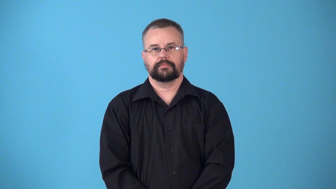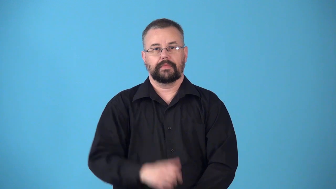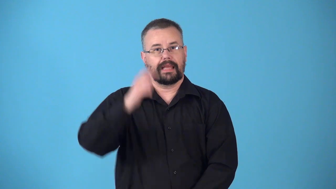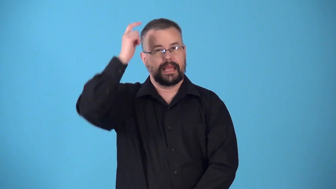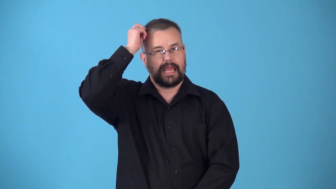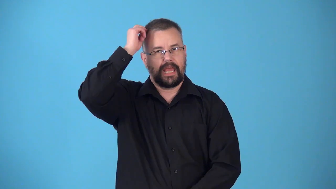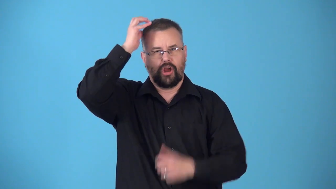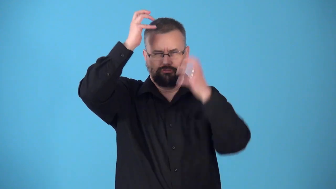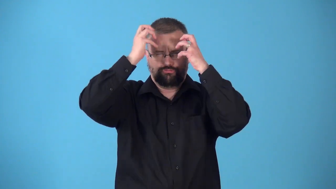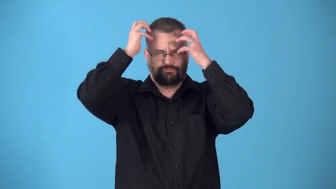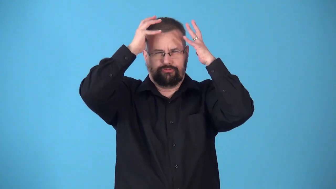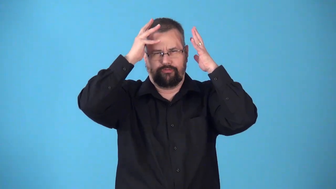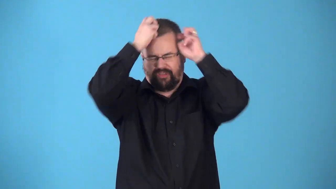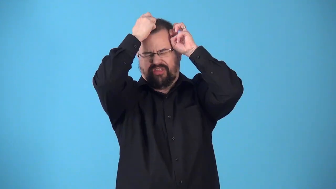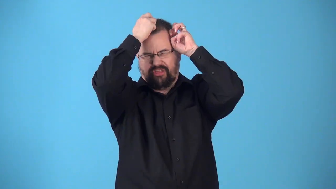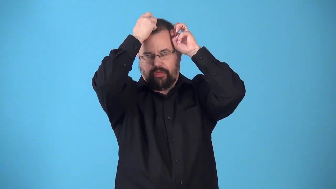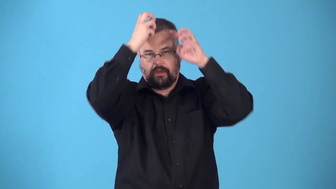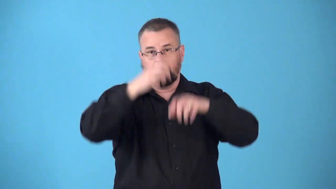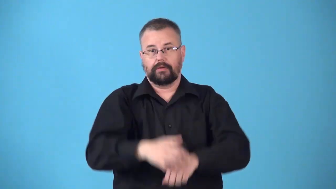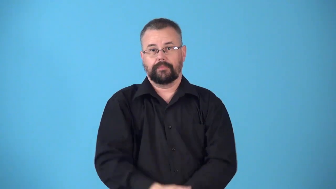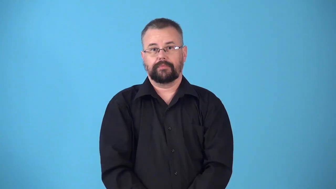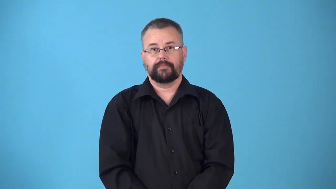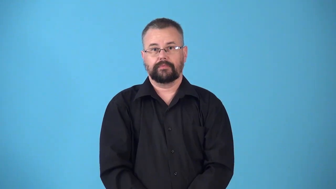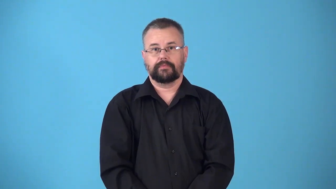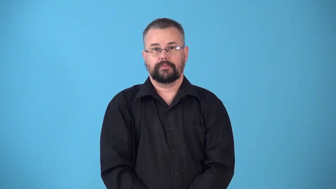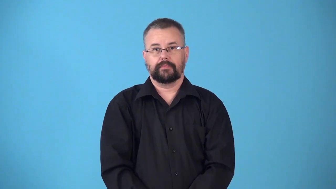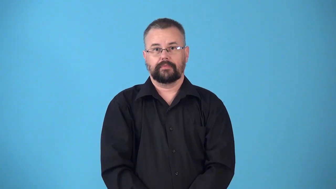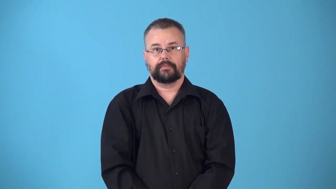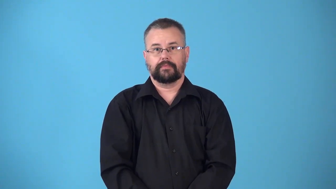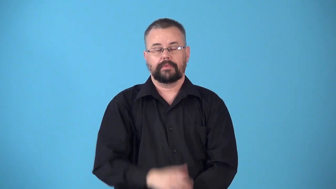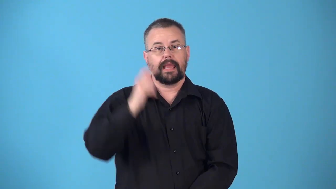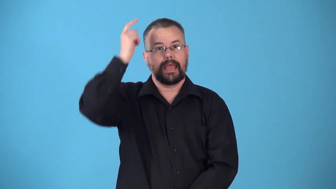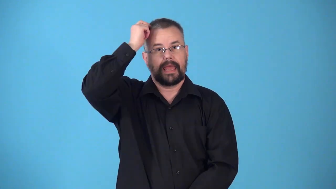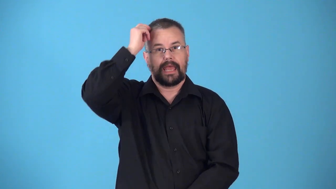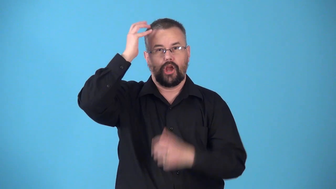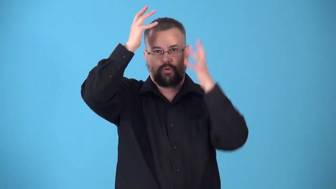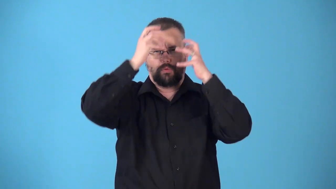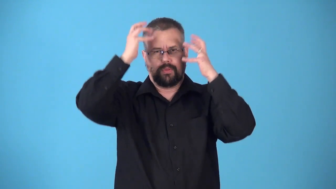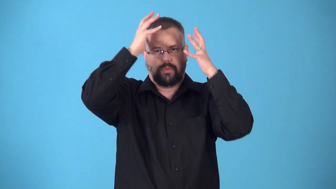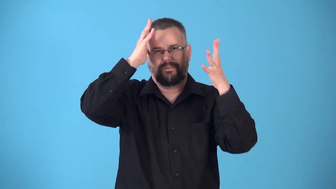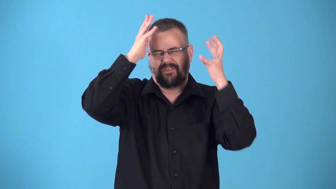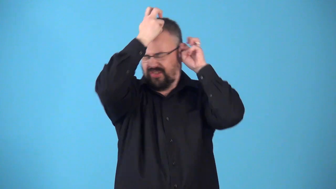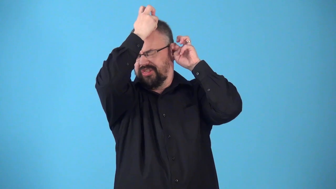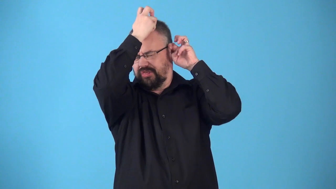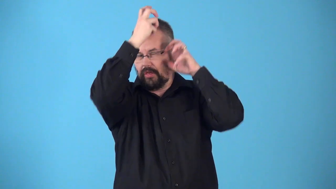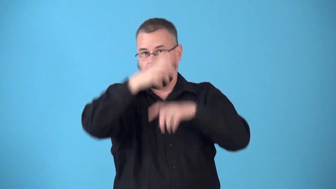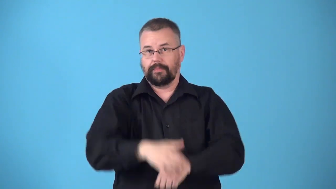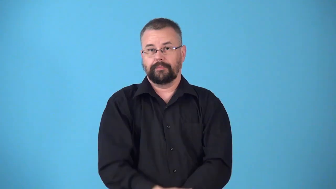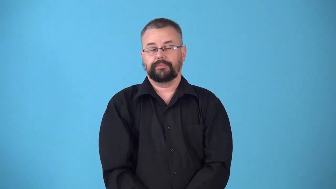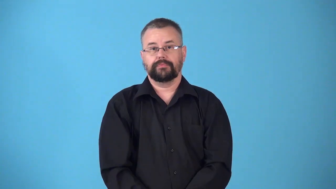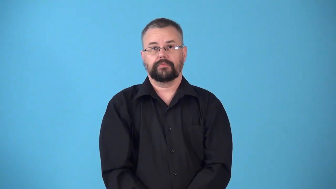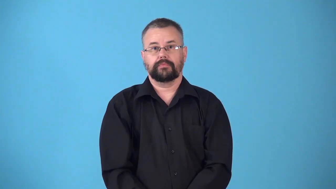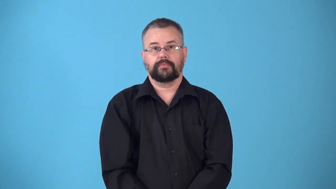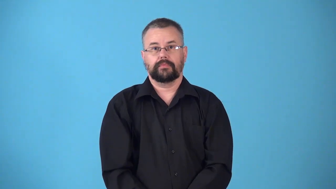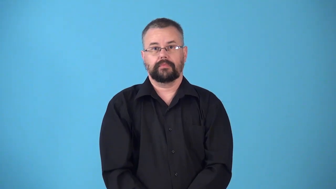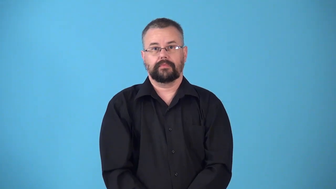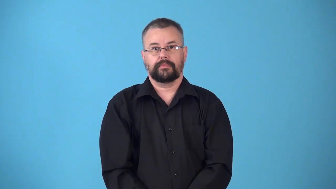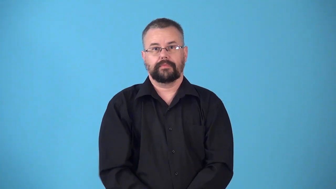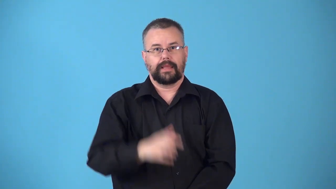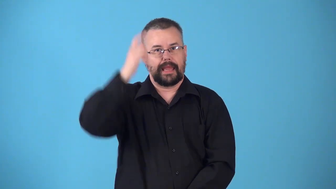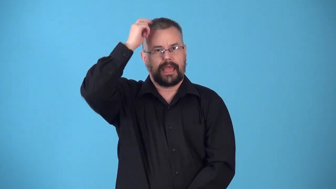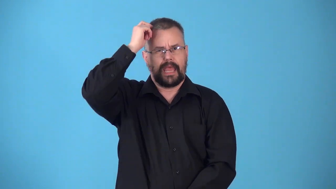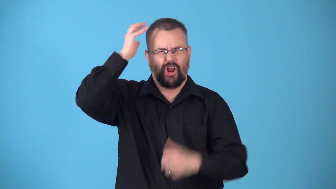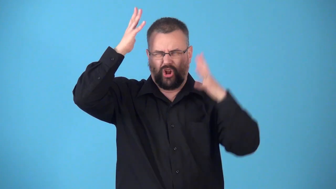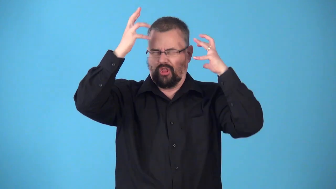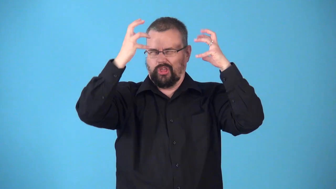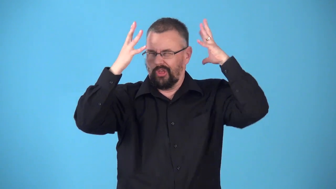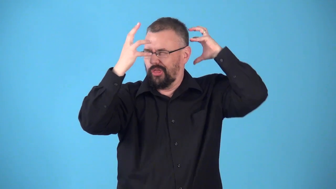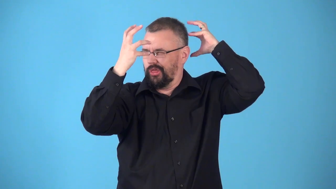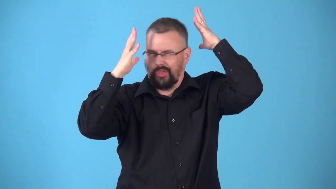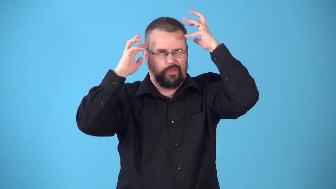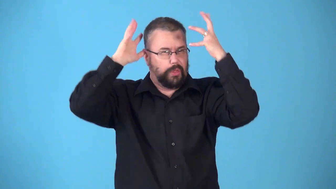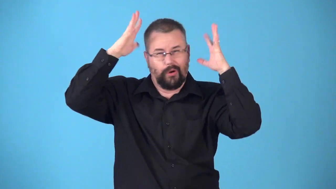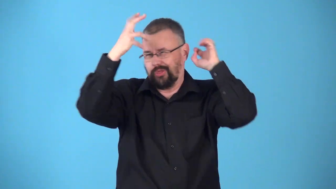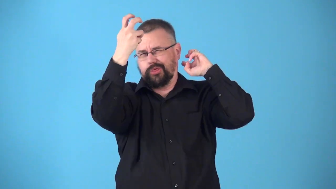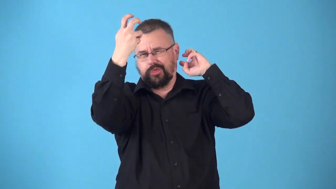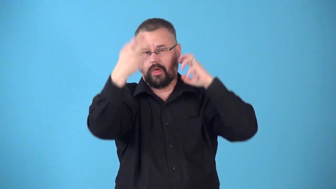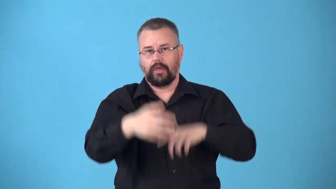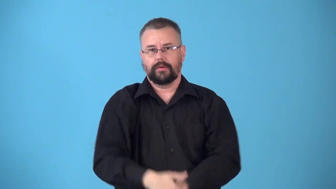nappy,nappier,nappiest